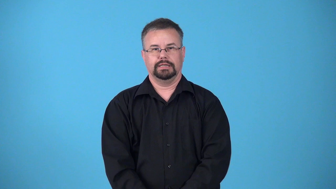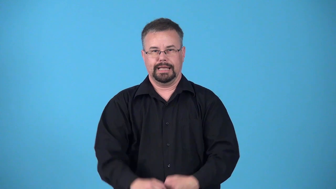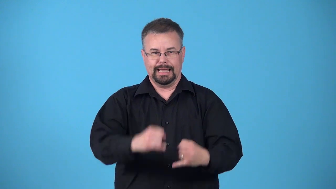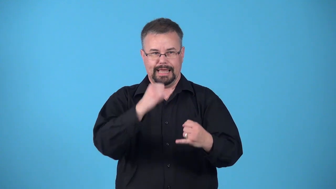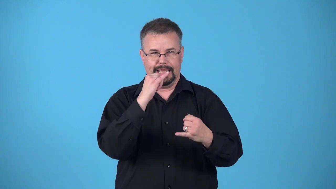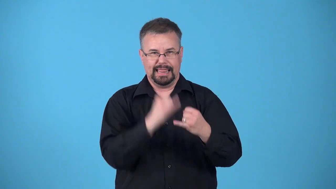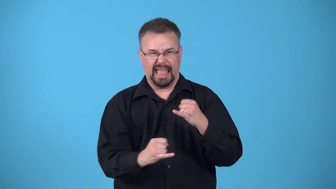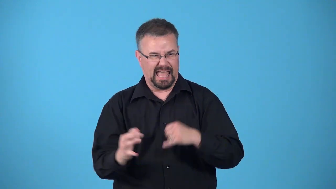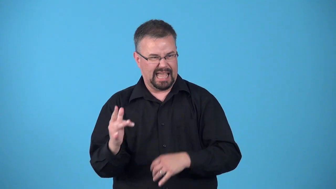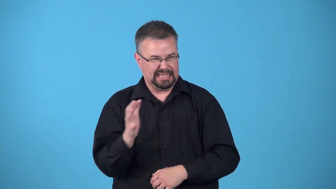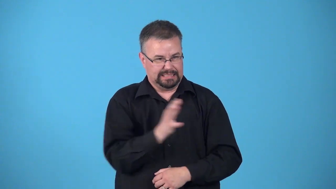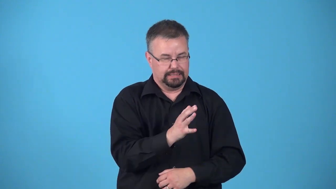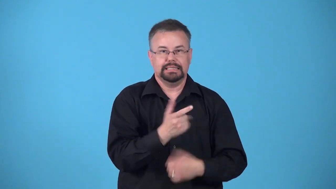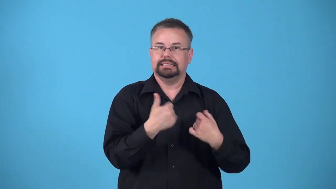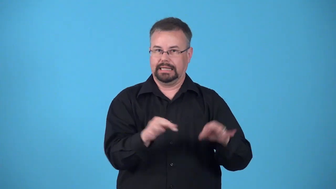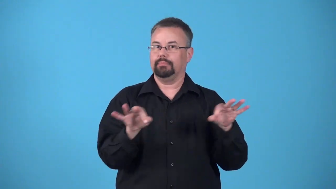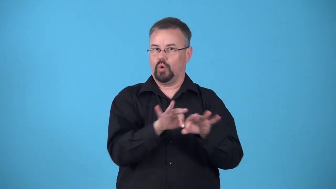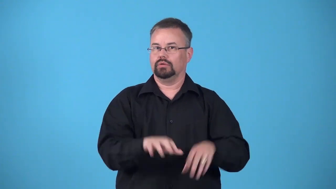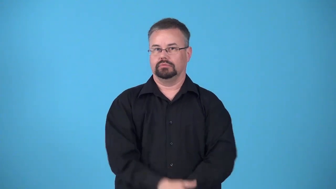last, but not least